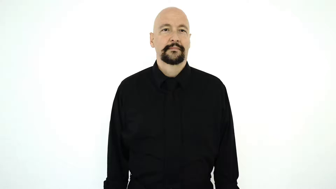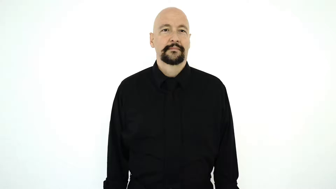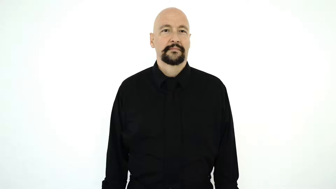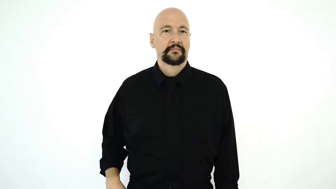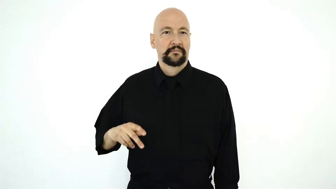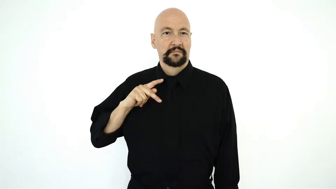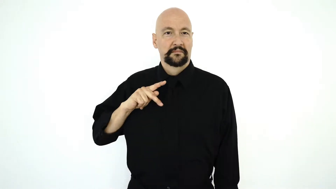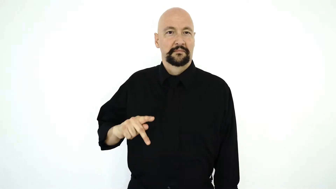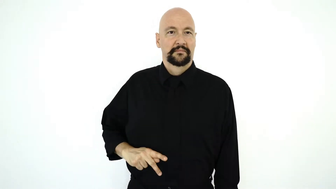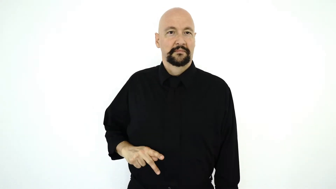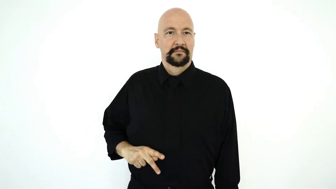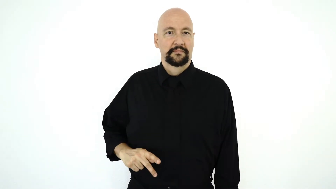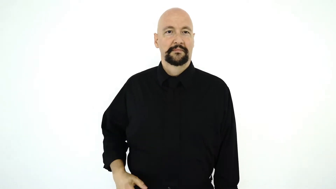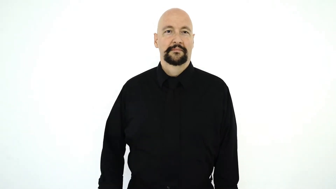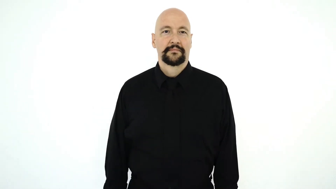PRINCESS